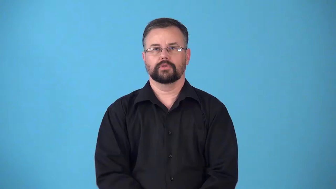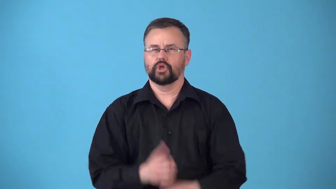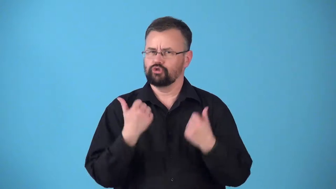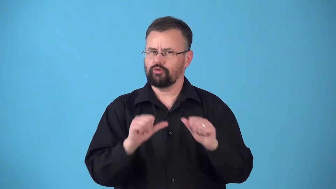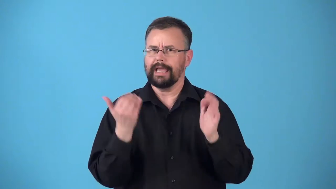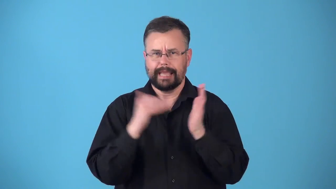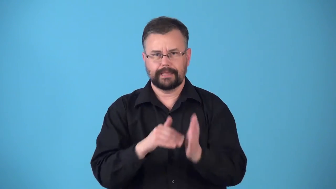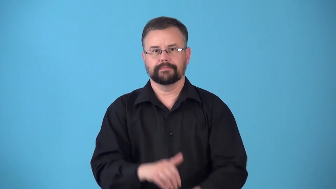retry,reattempt